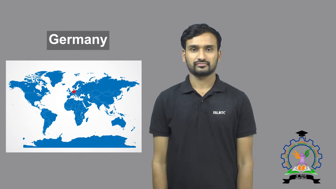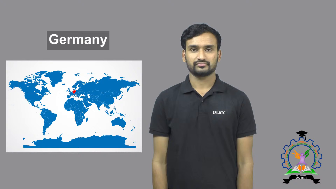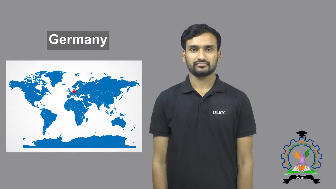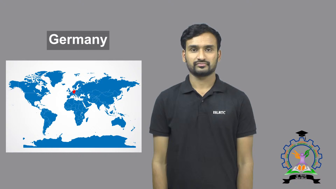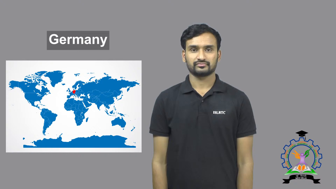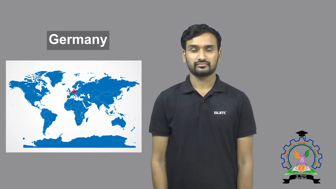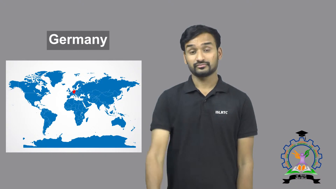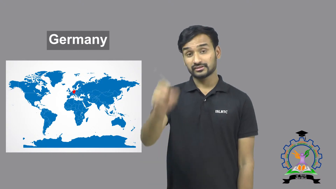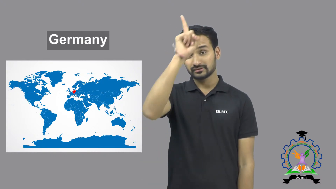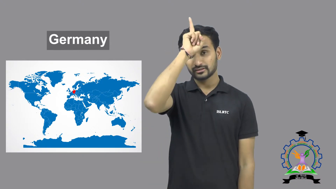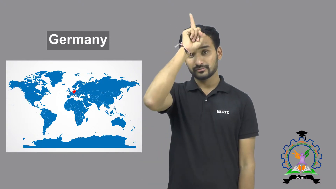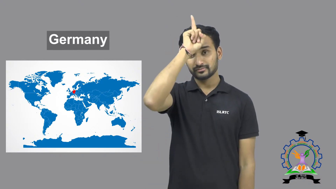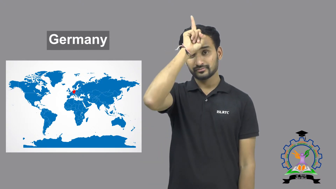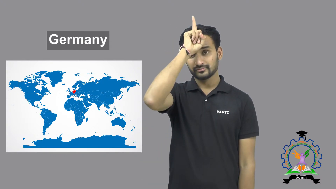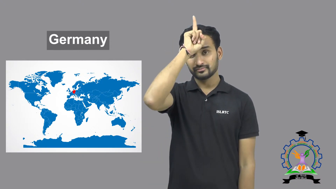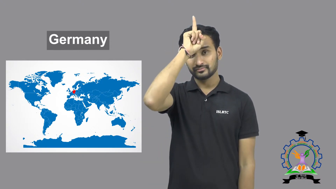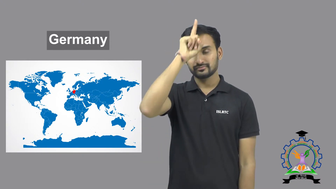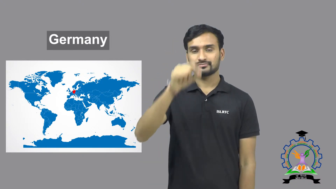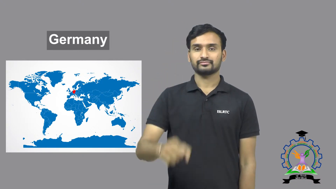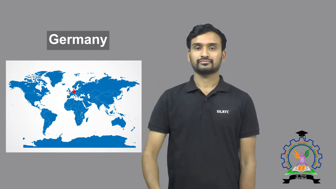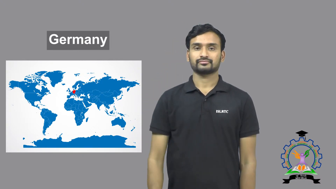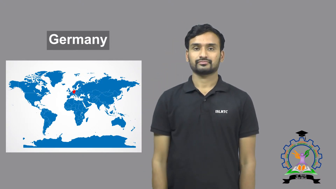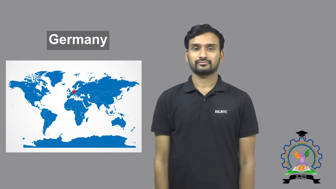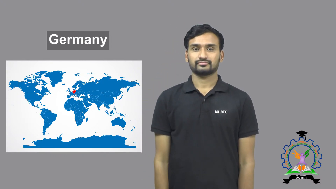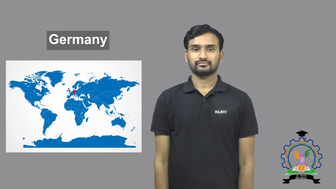Germany